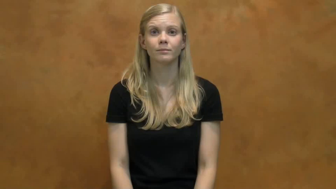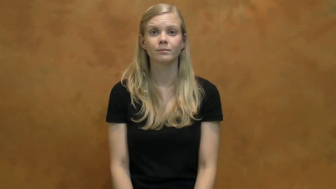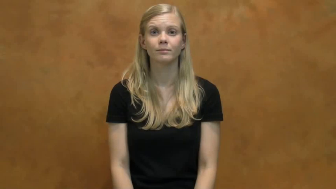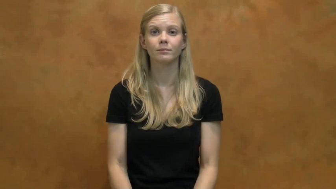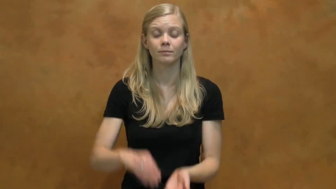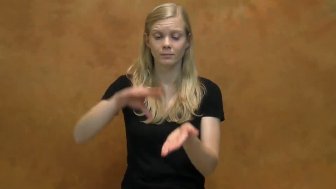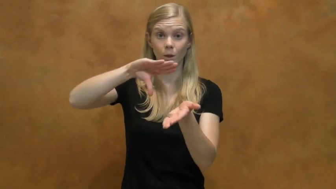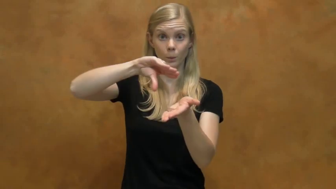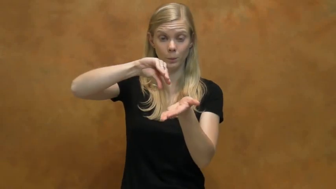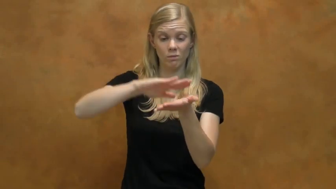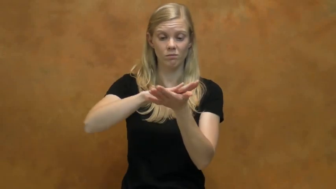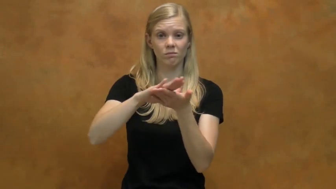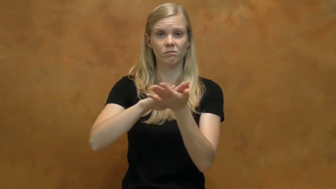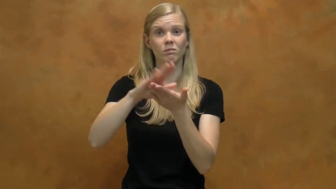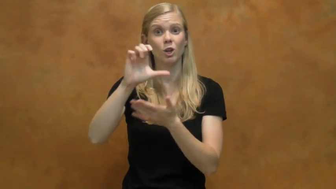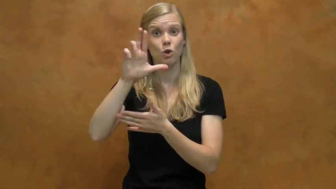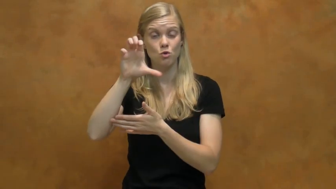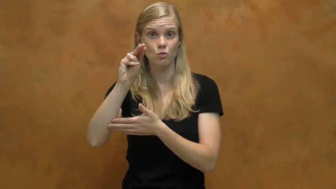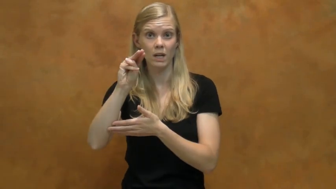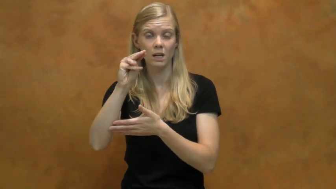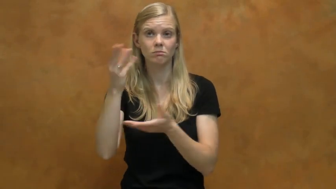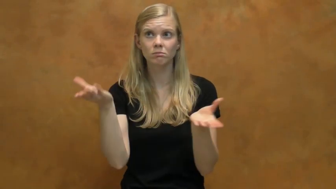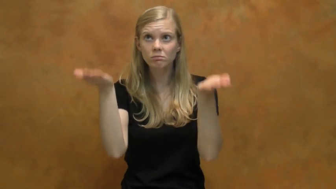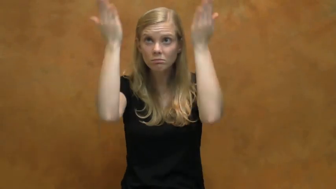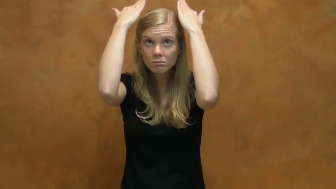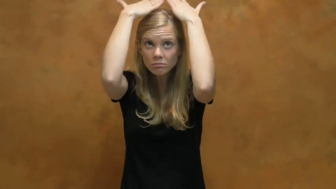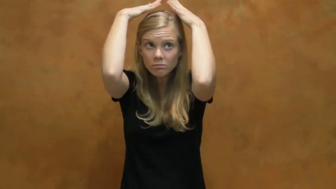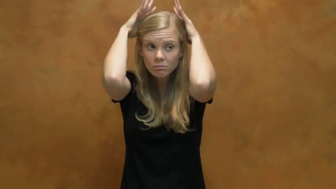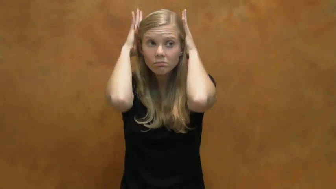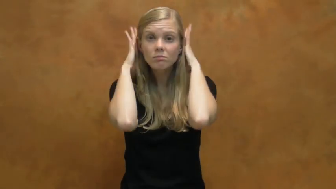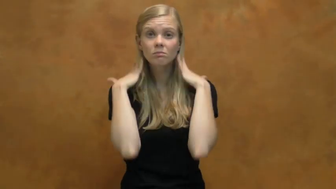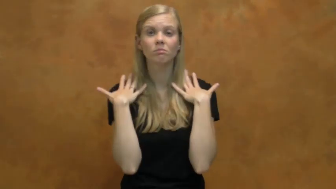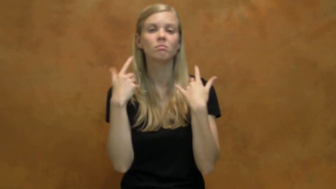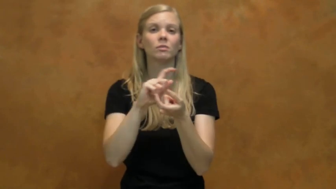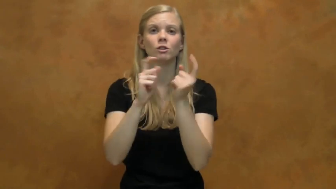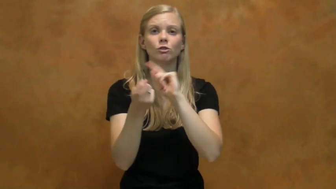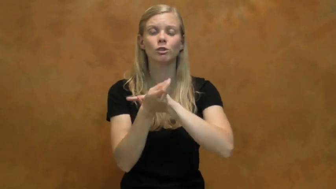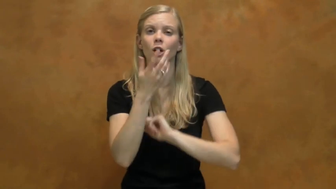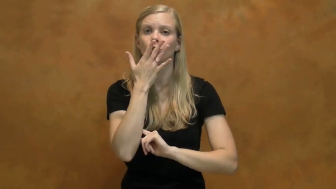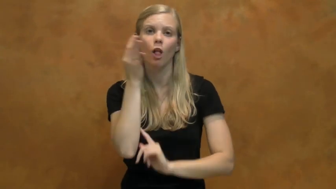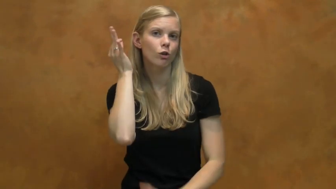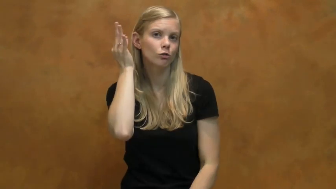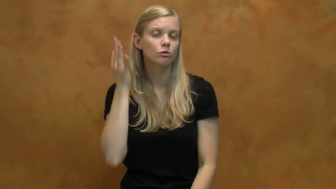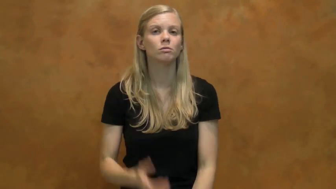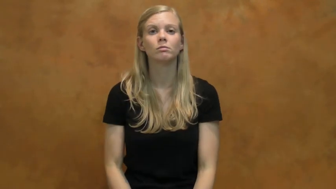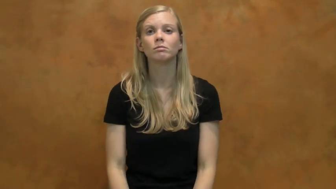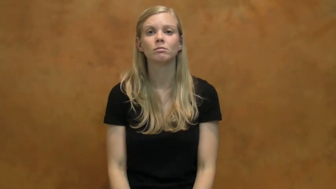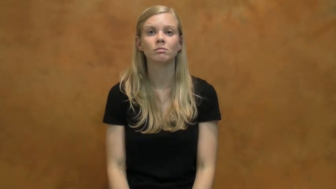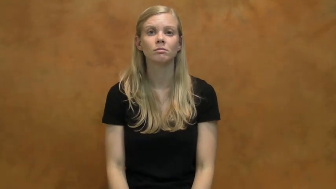hair dye